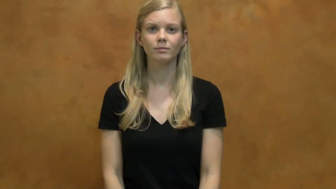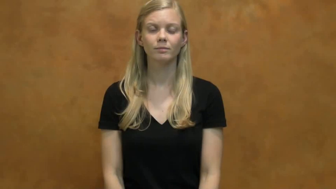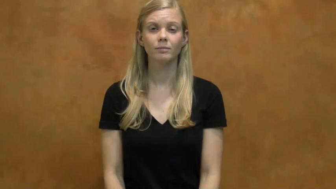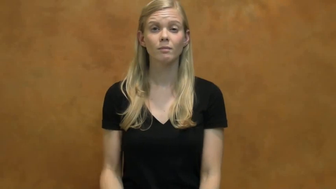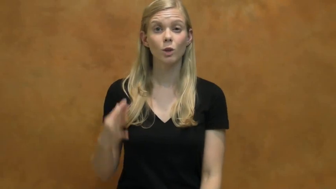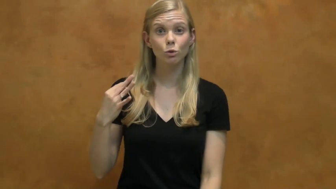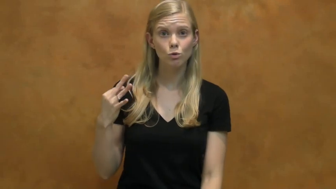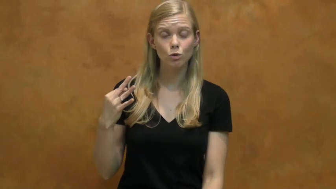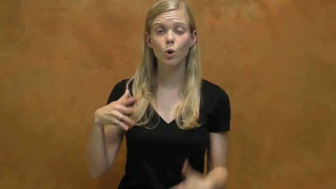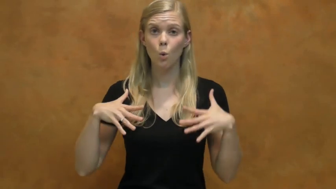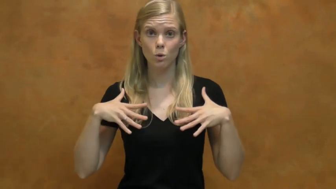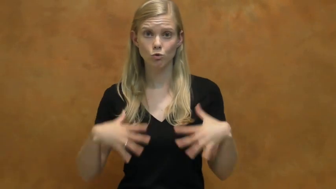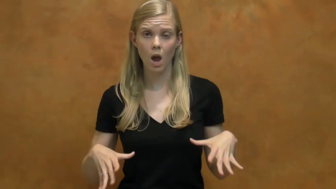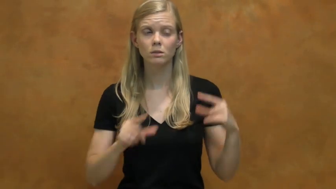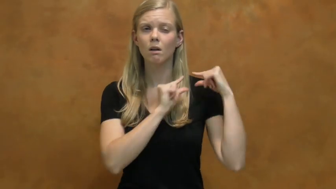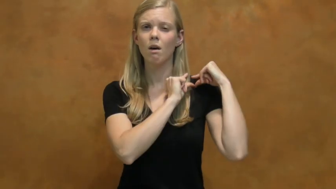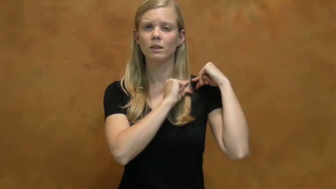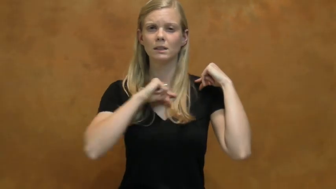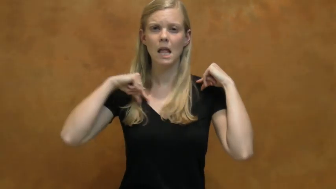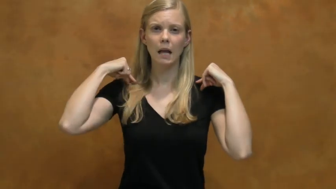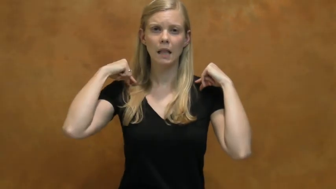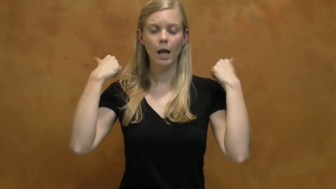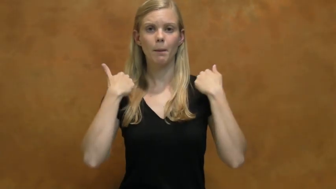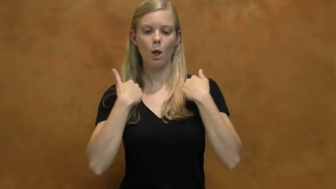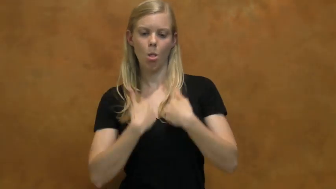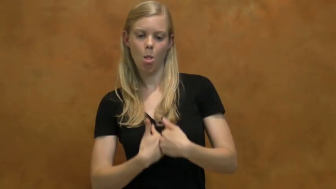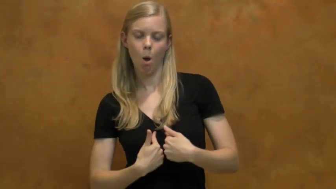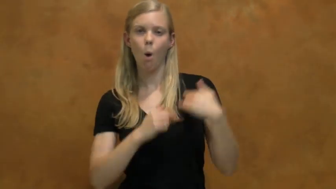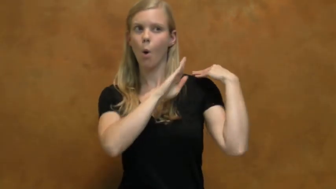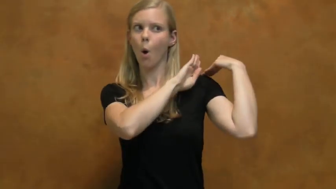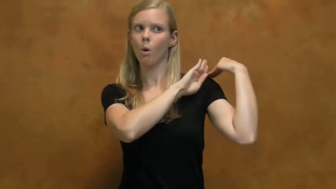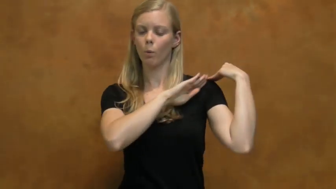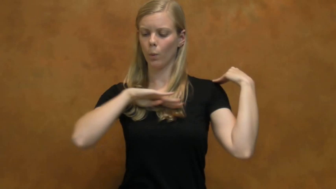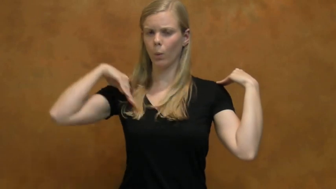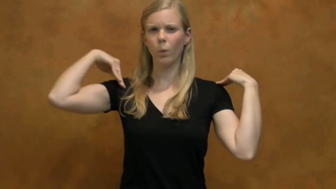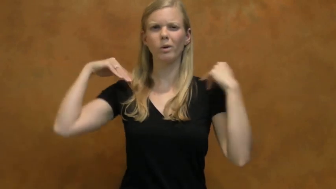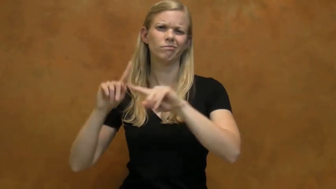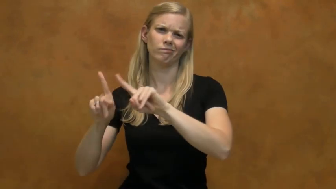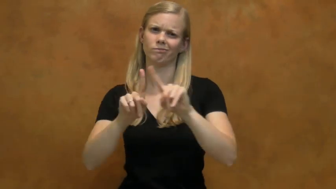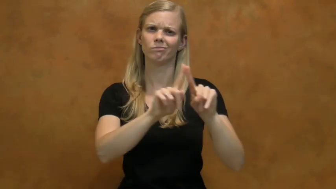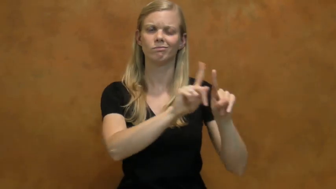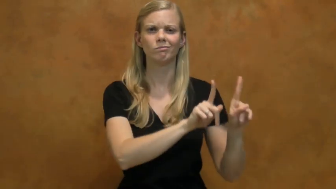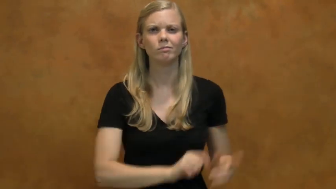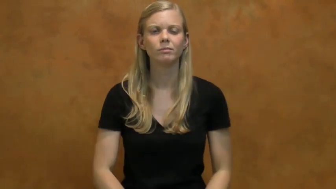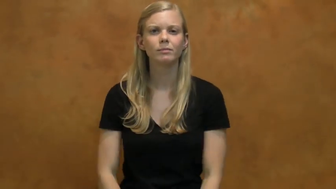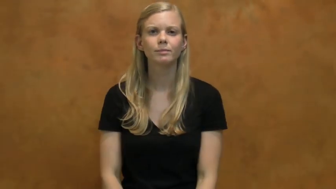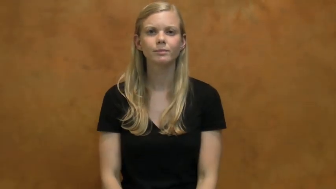neckline